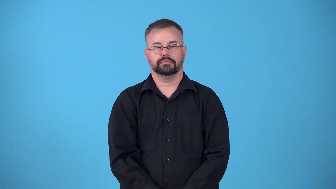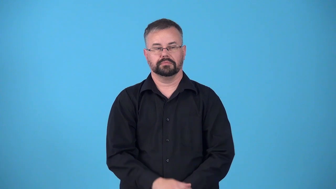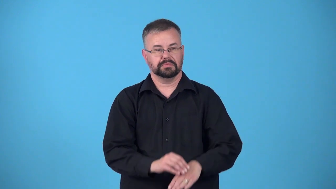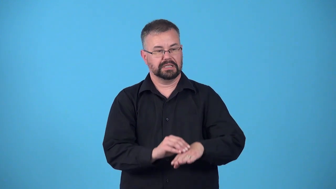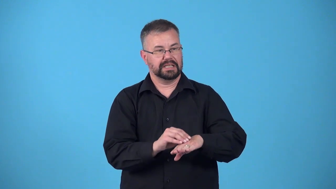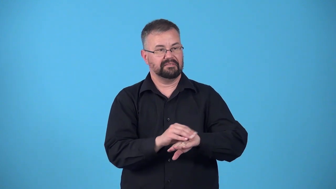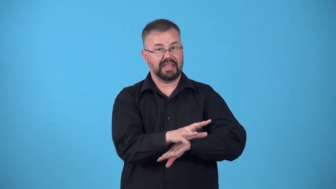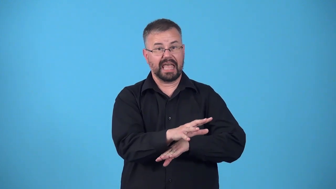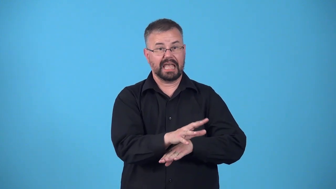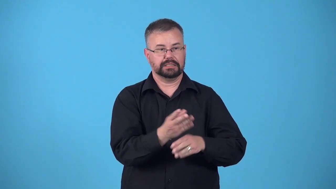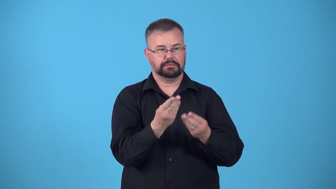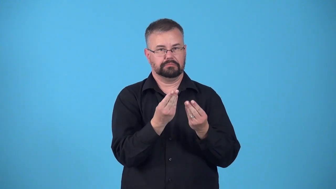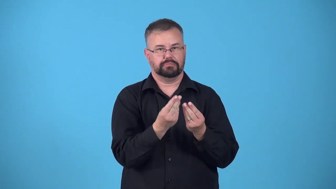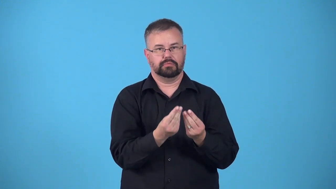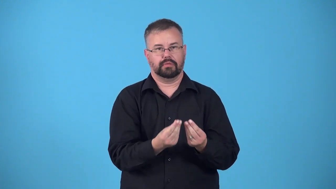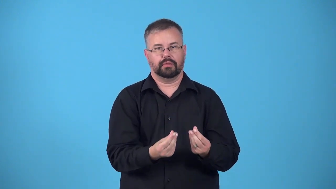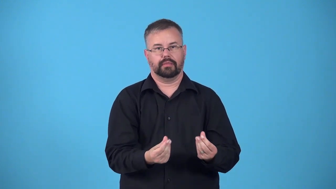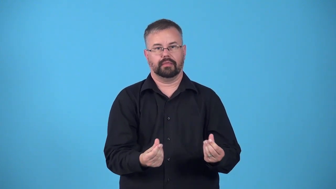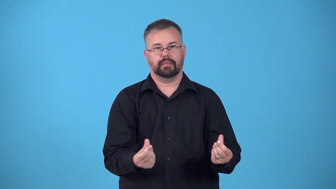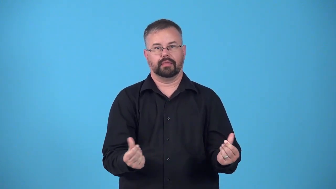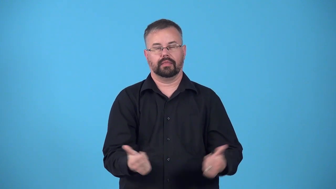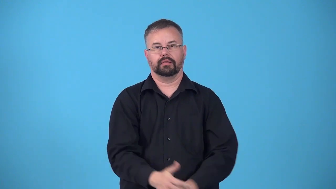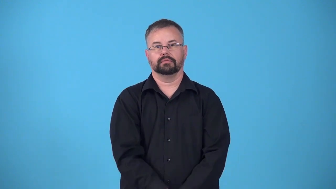wear off